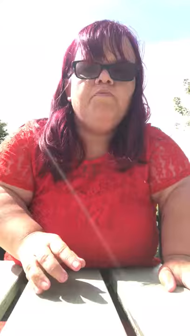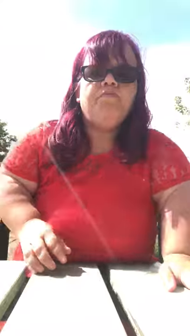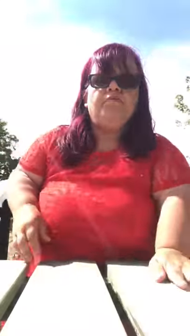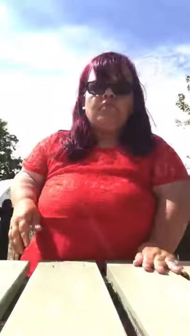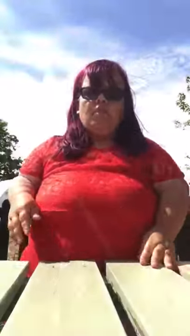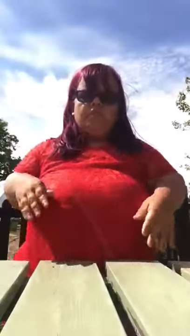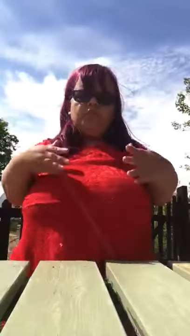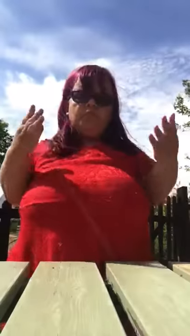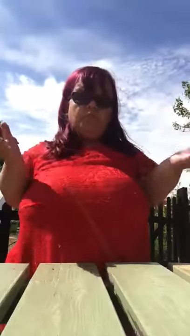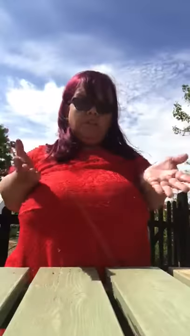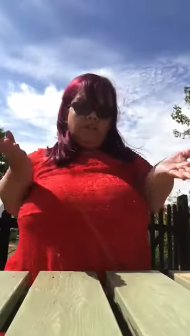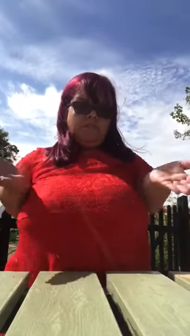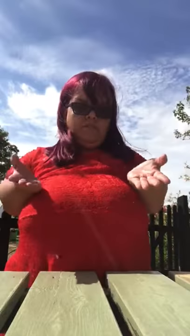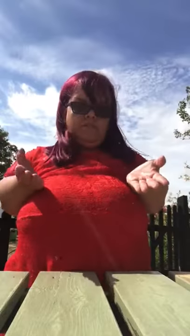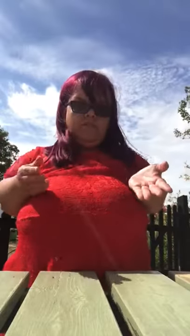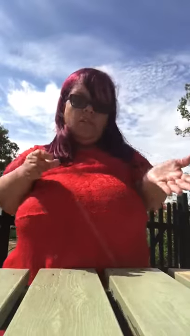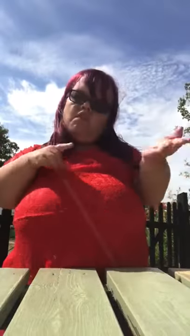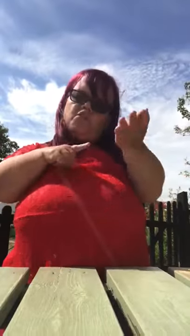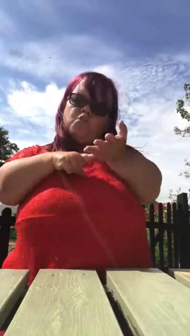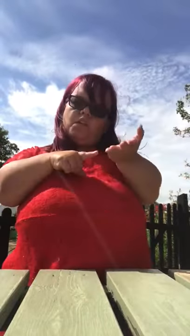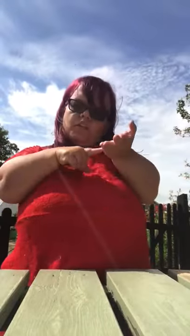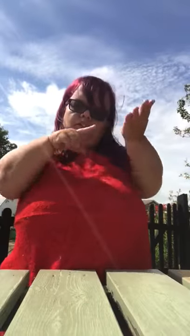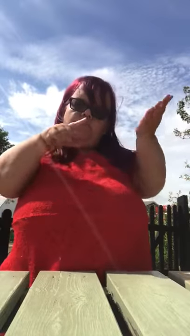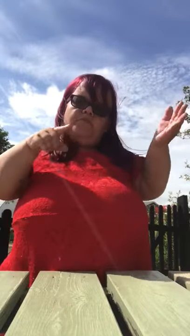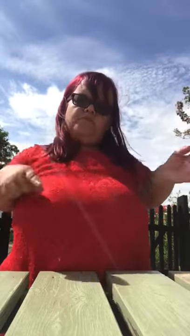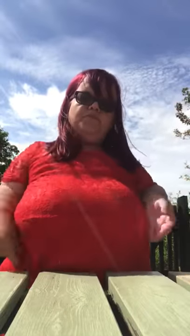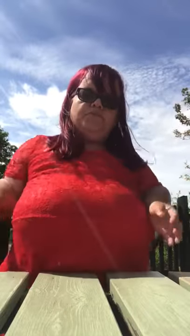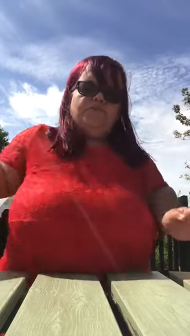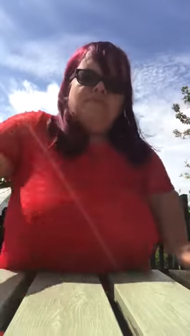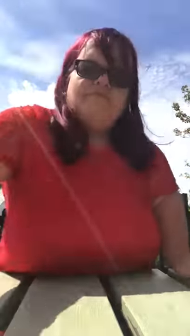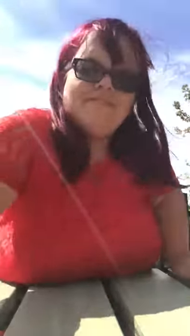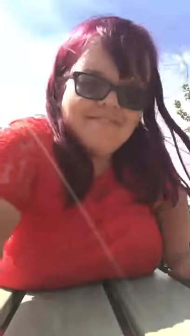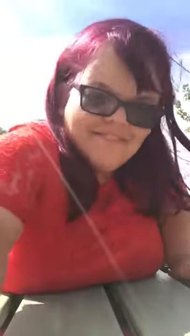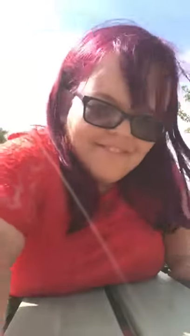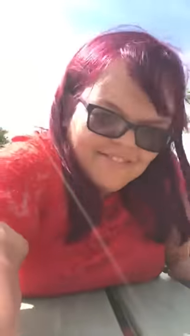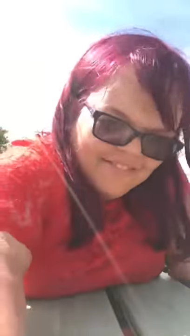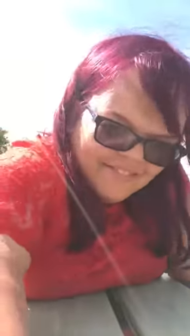Where's the toilet?